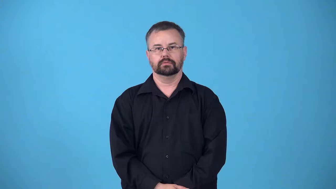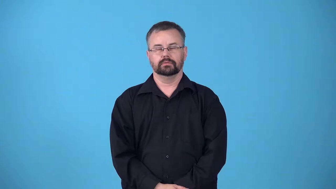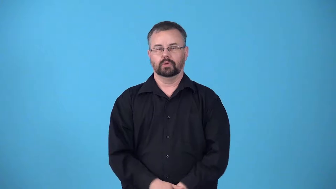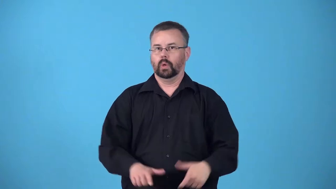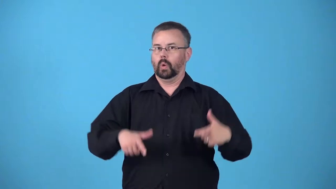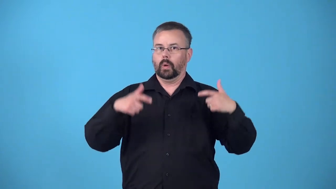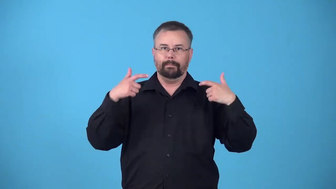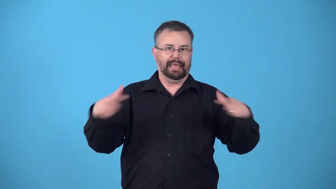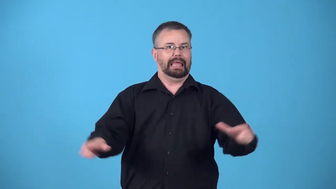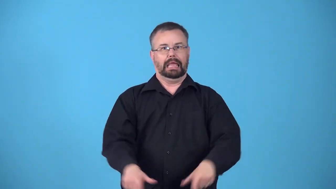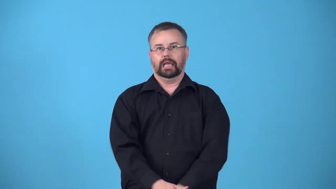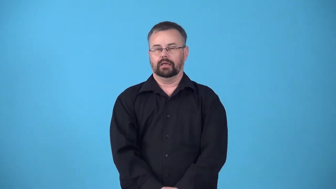outsize,oversize too big